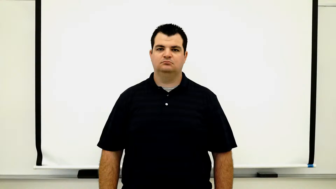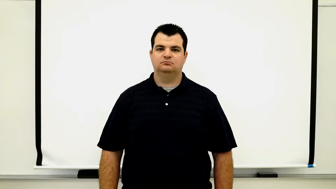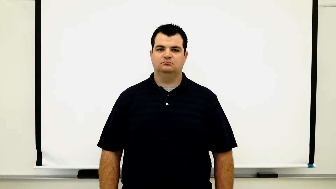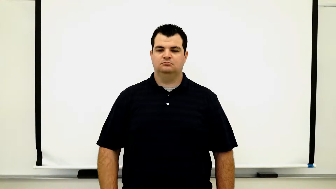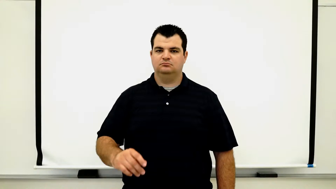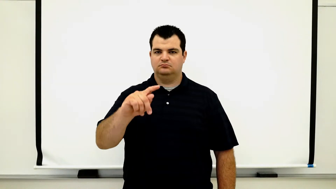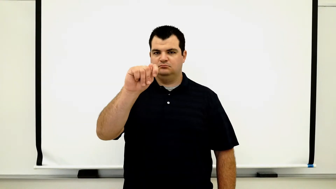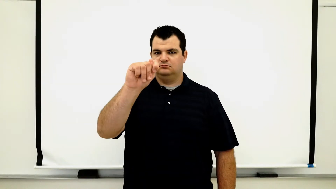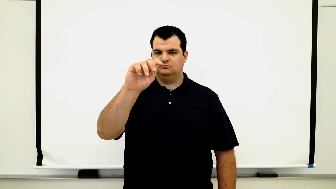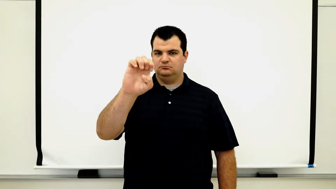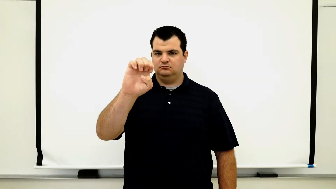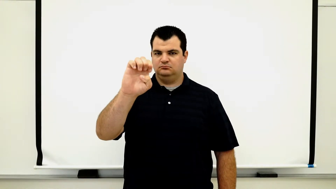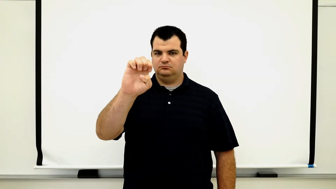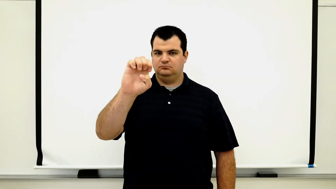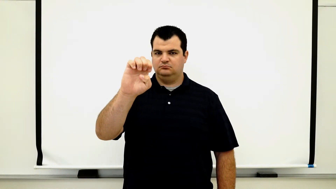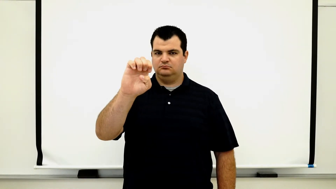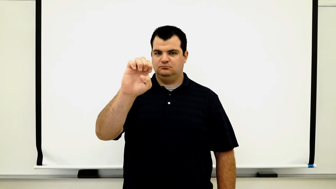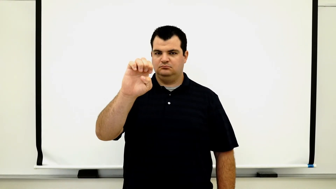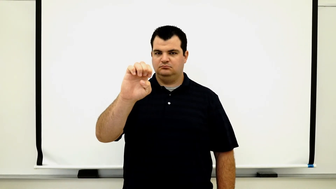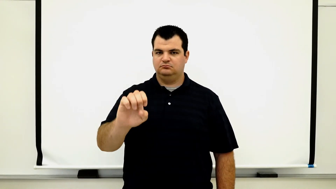Tight-end